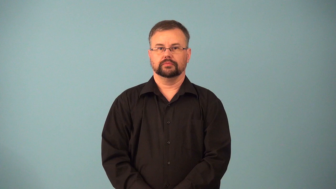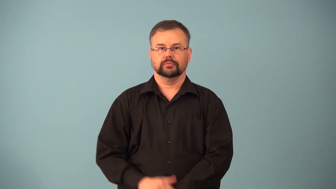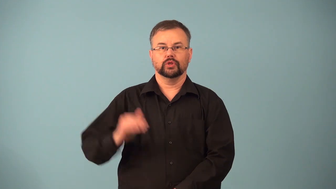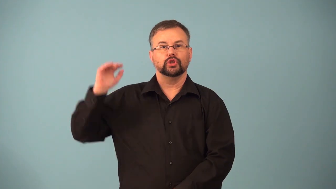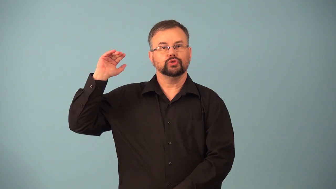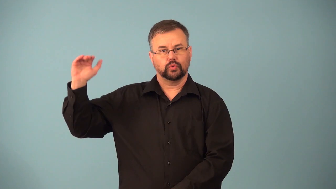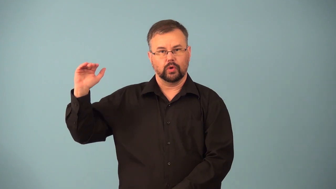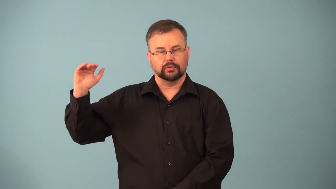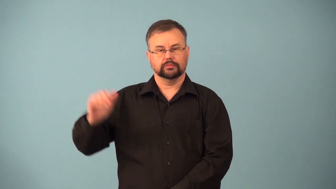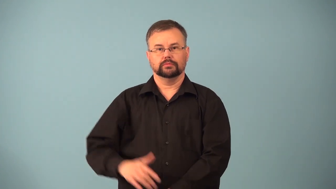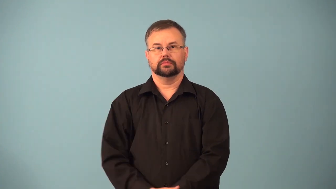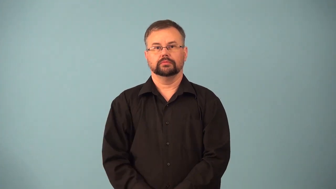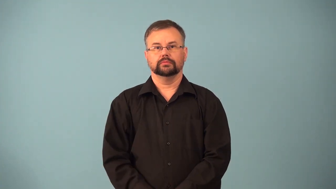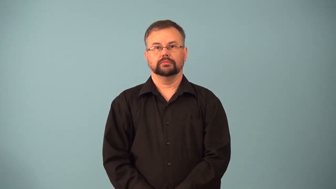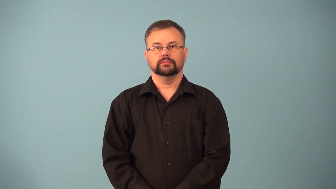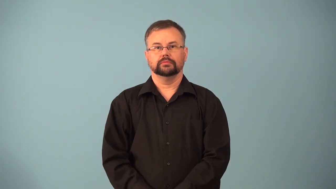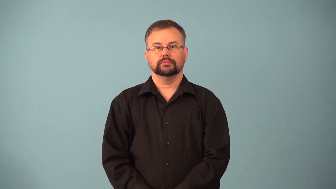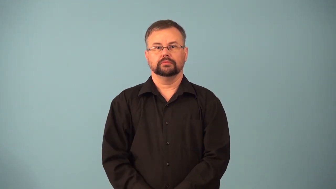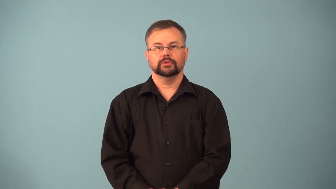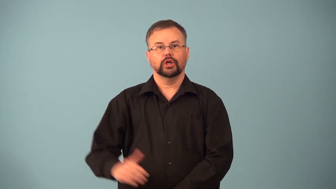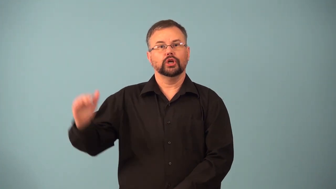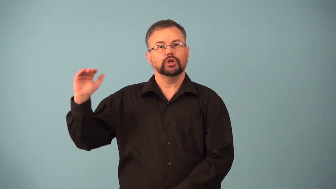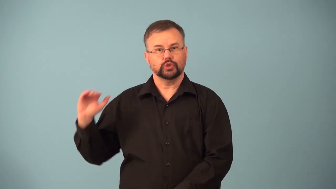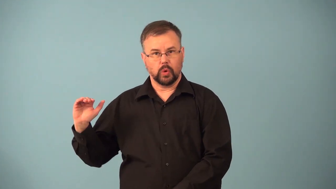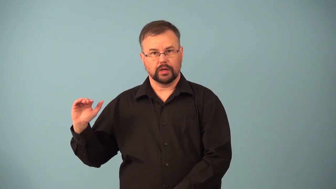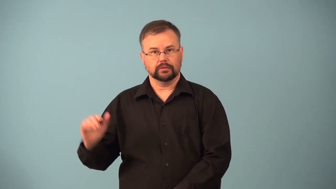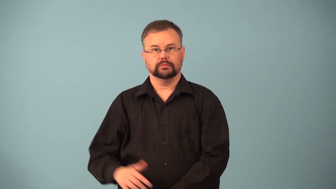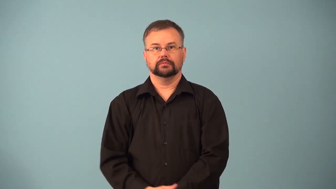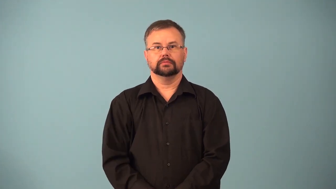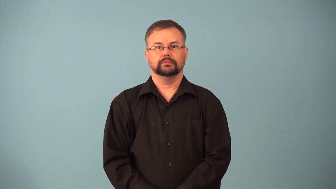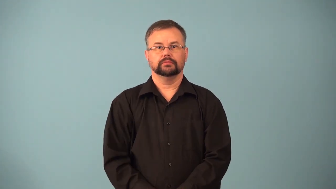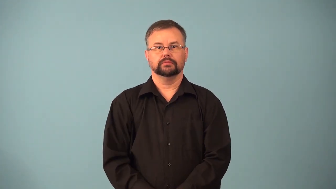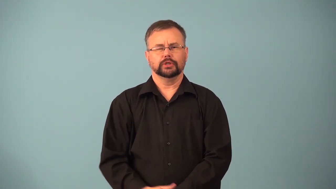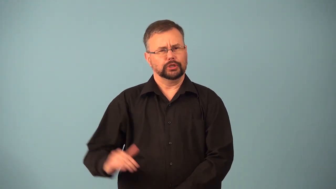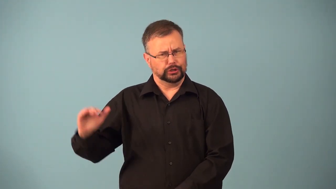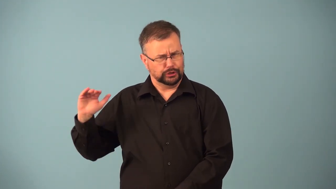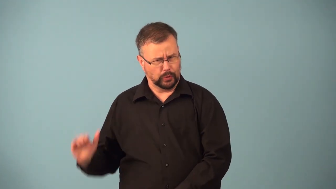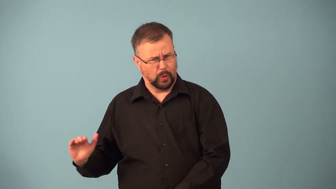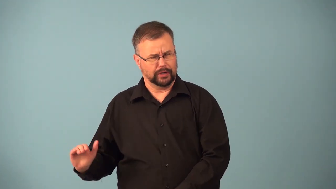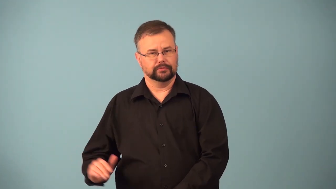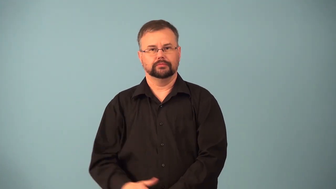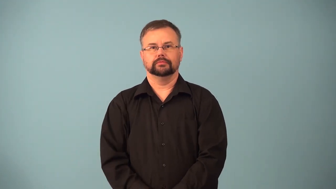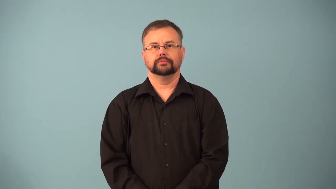little,littler,littlest, smaller,smallest